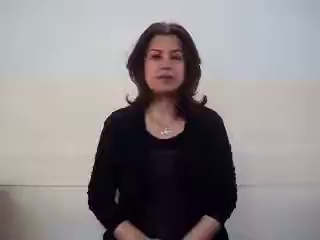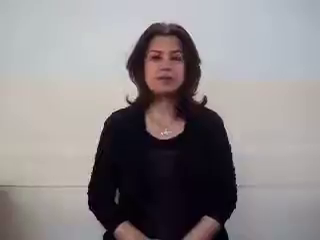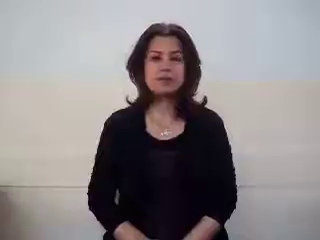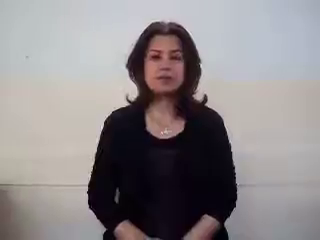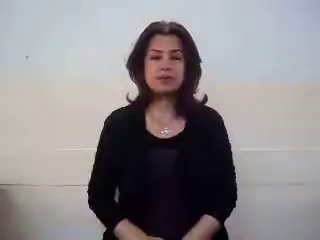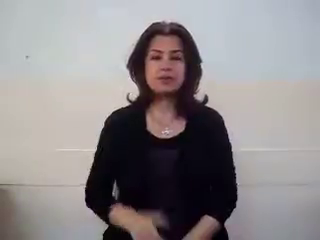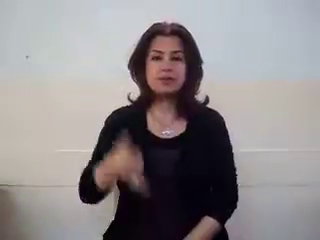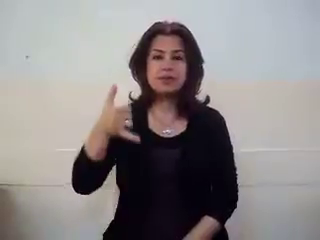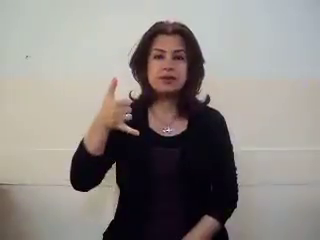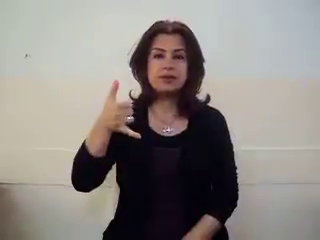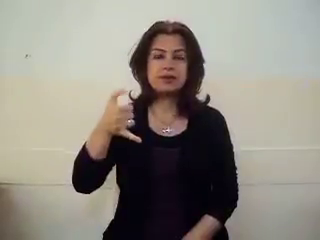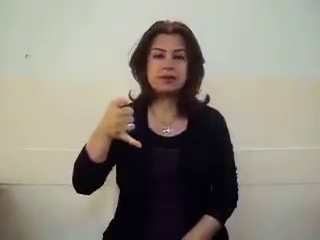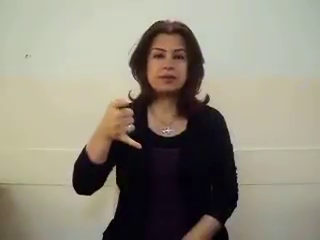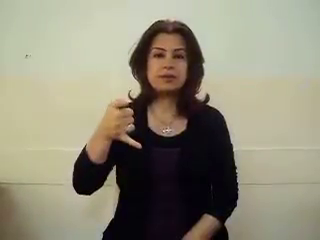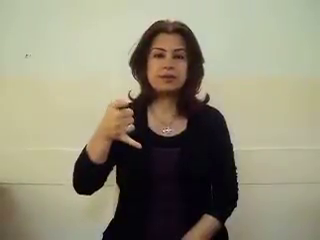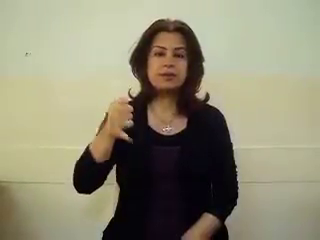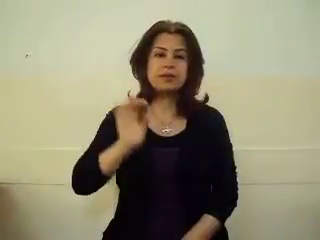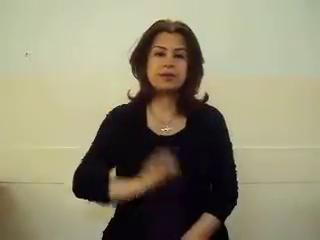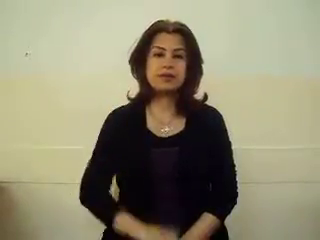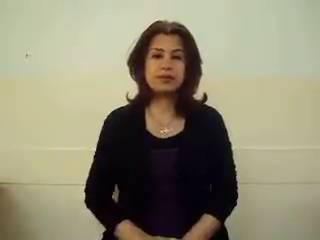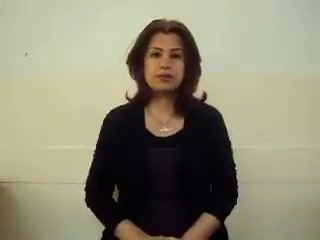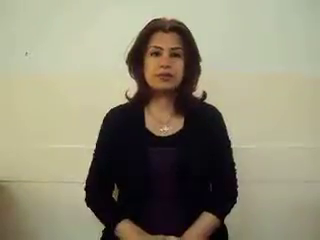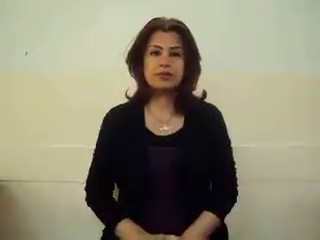urine